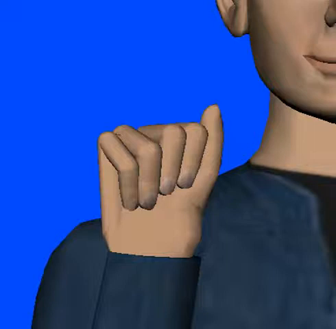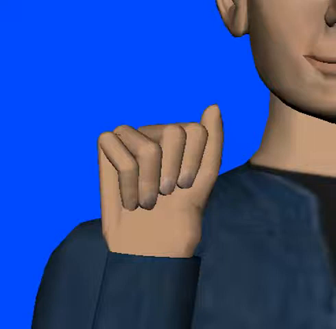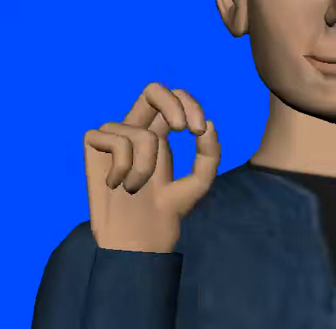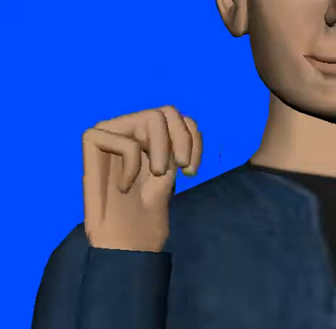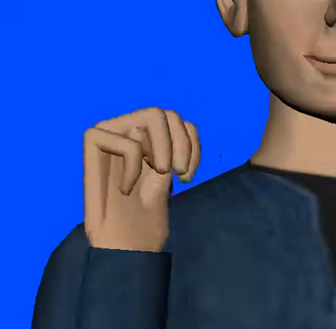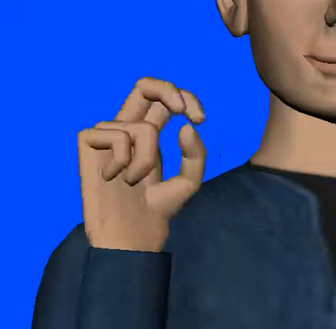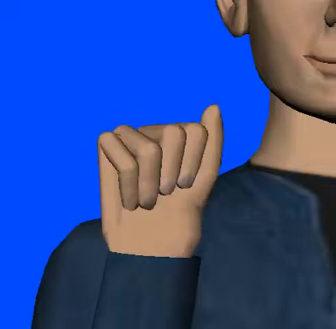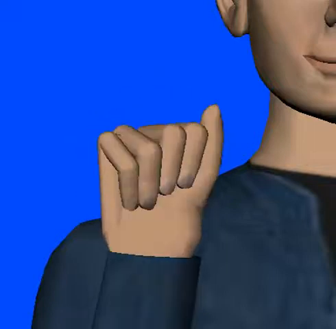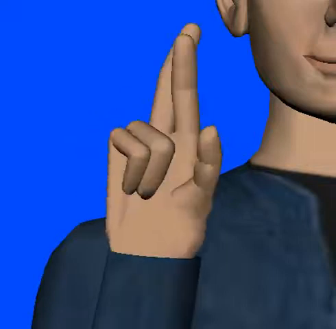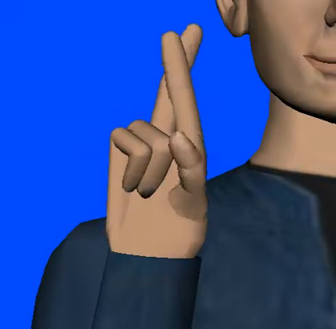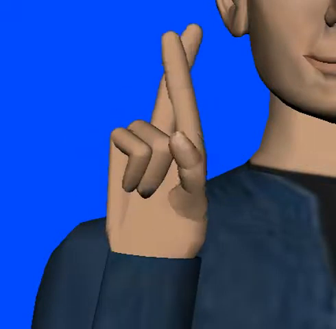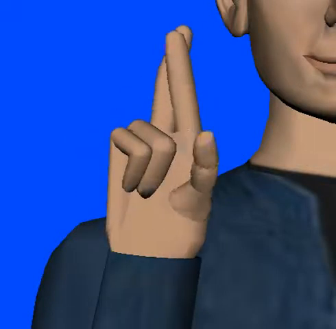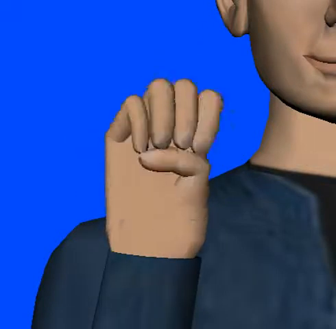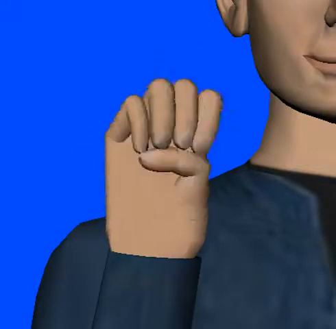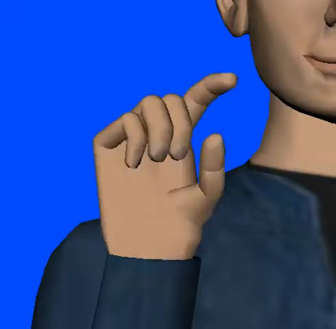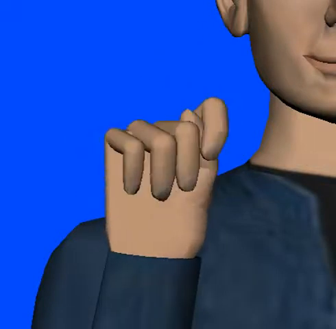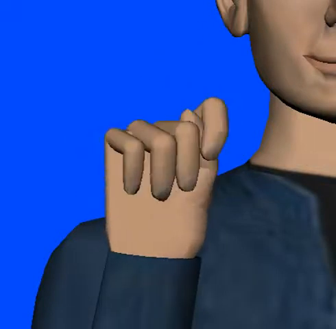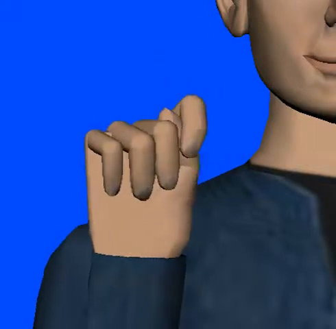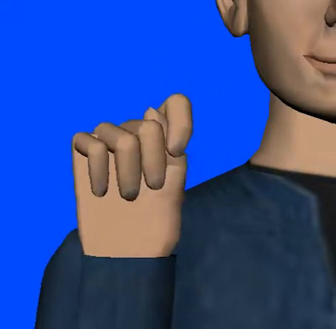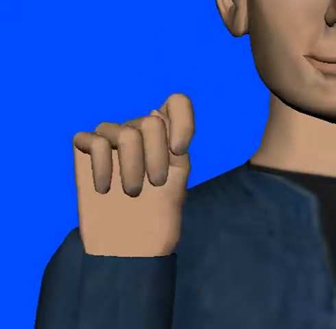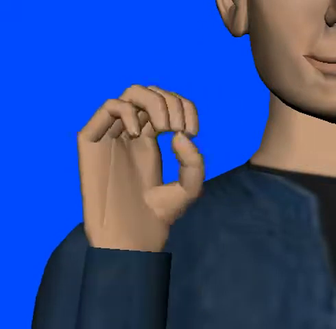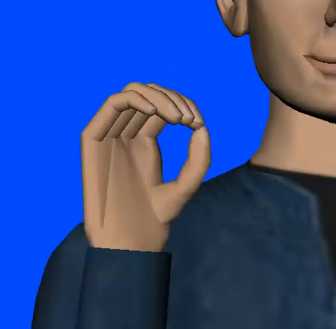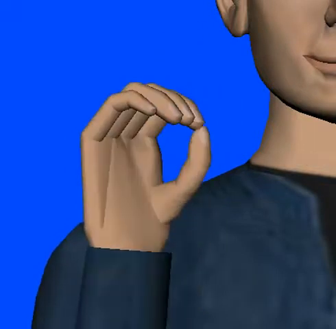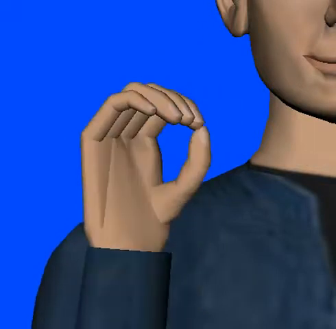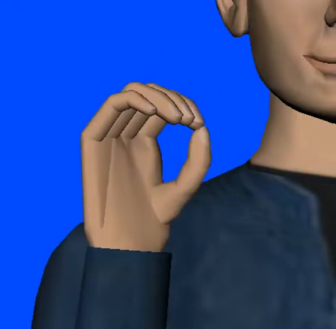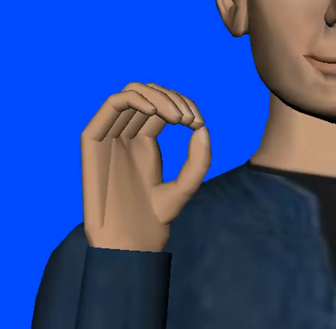amaretto